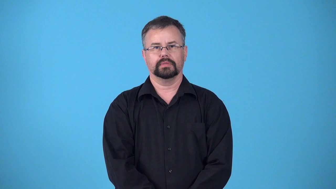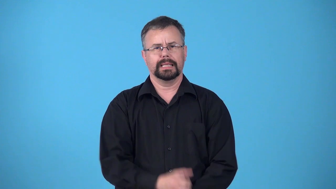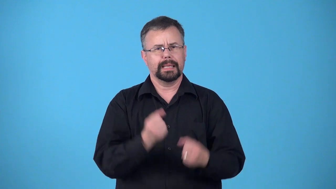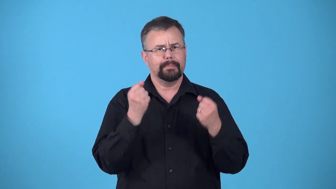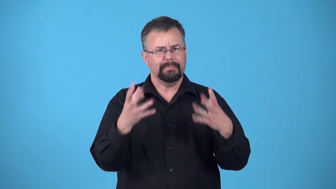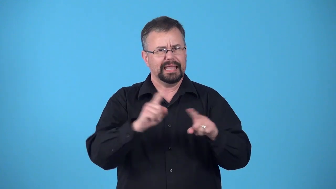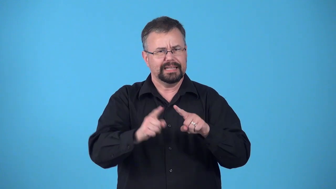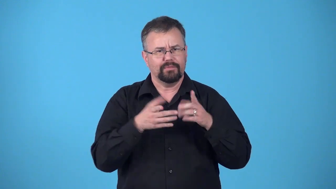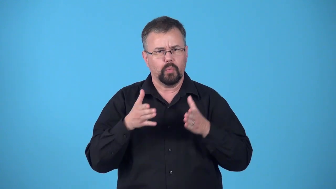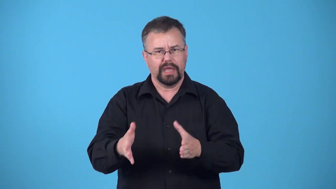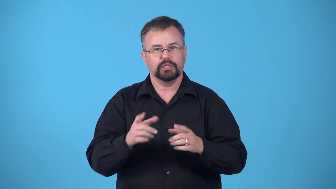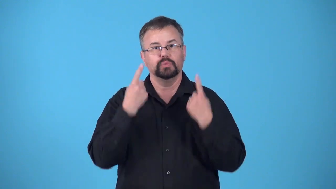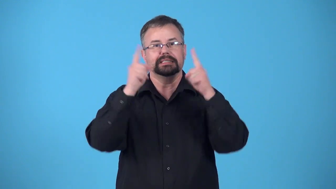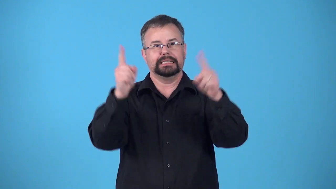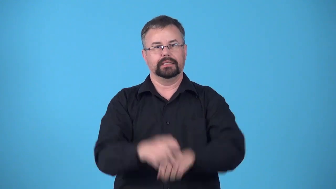more than one way to skin a cat